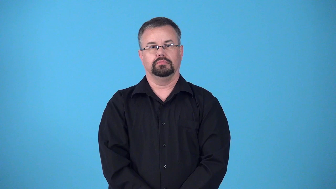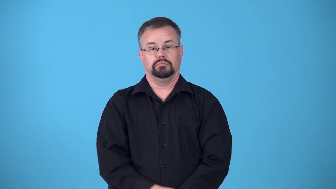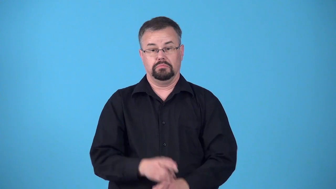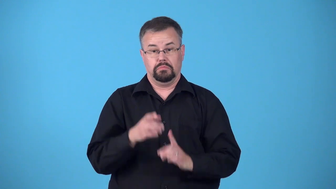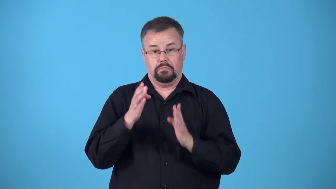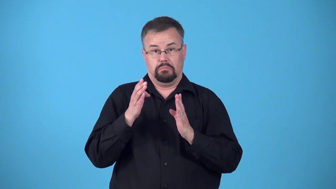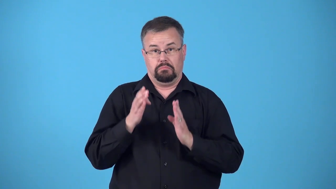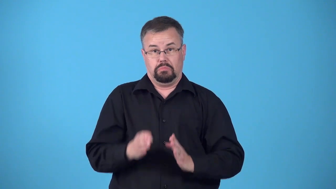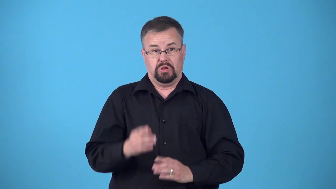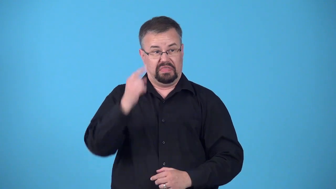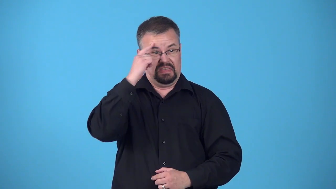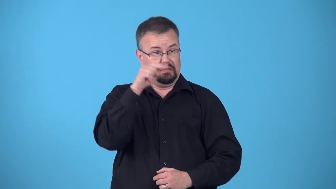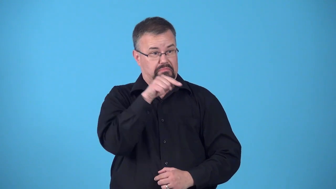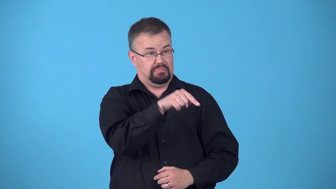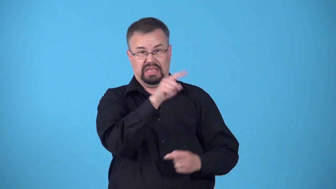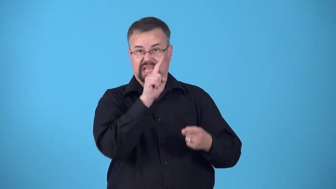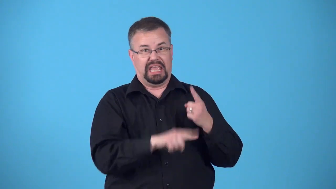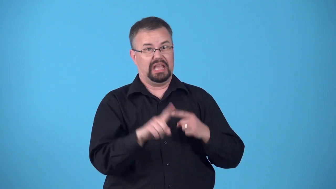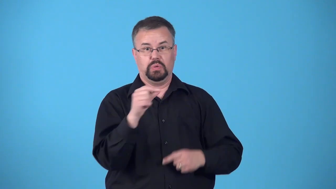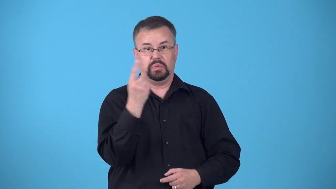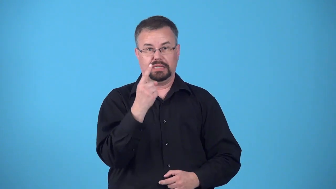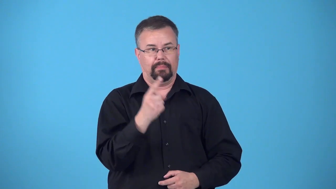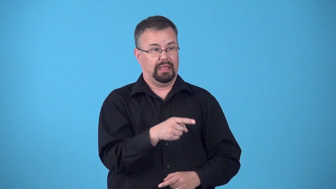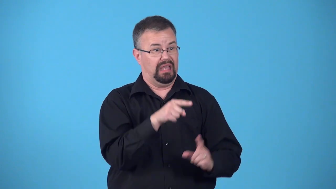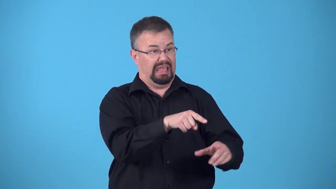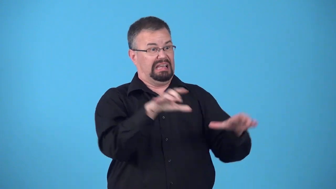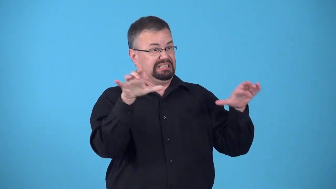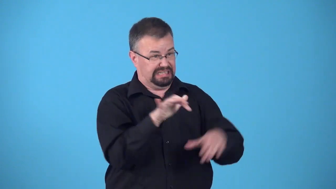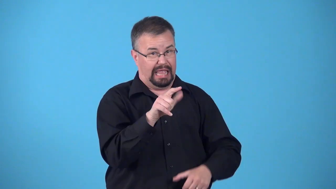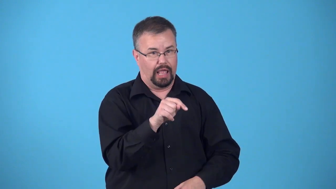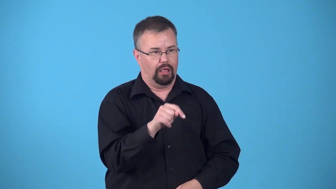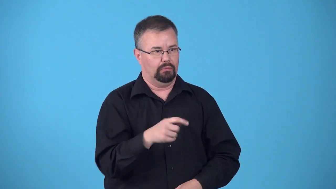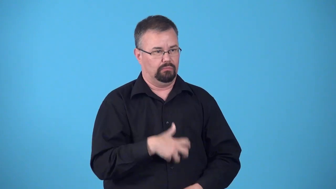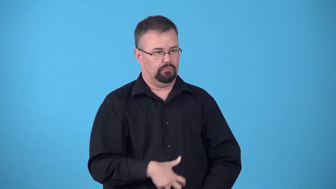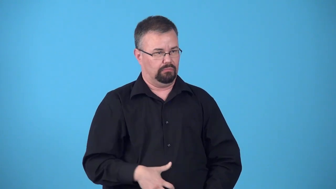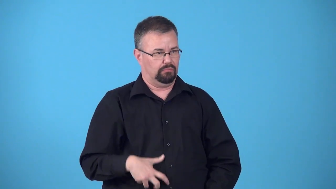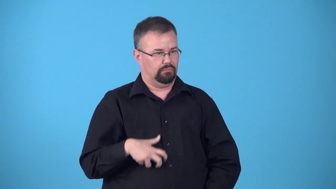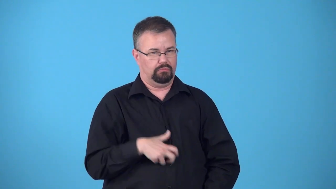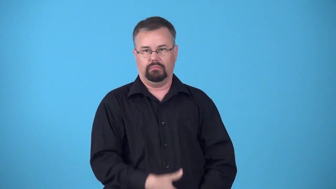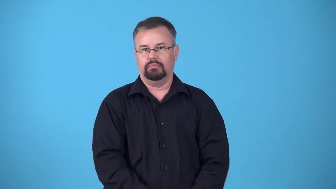one in the eye